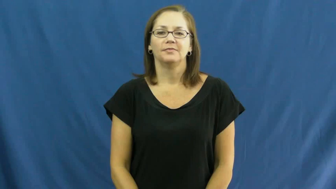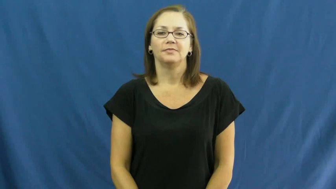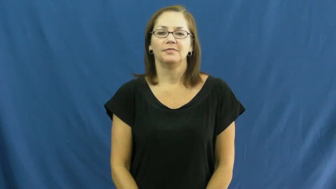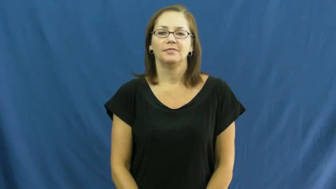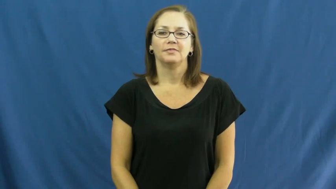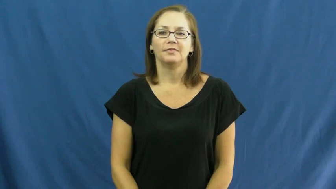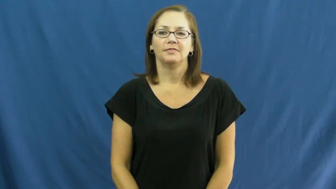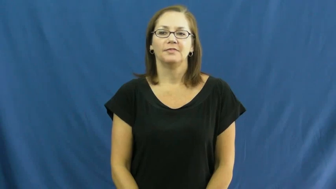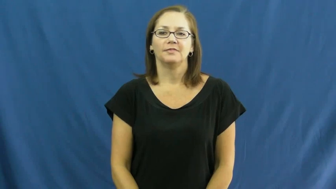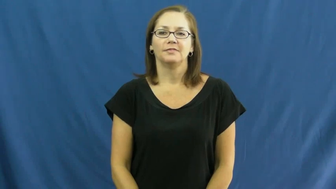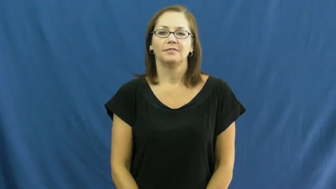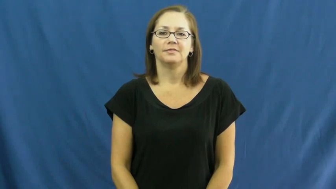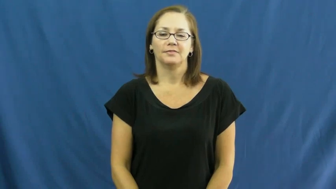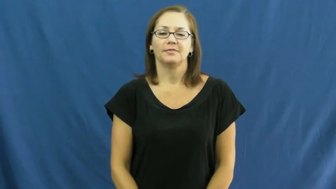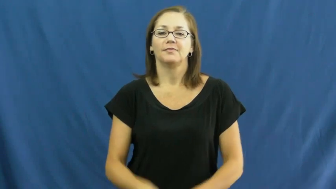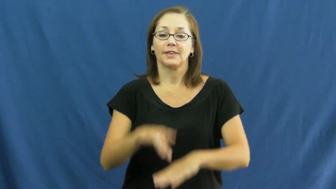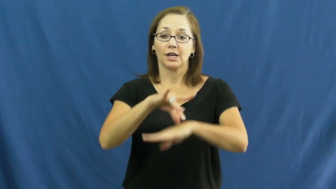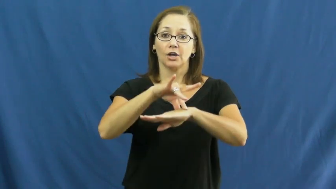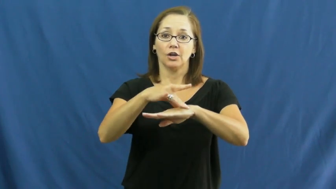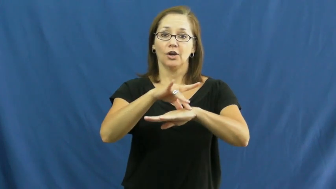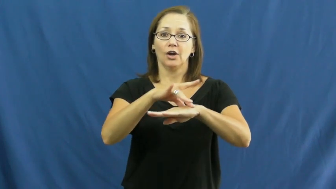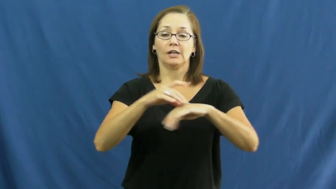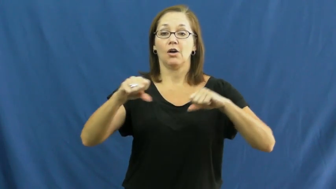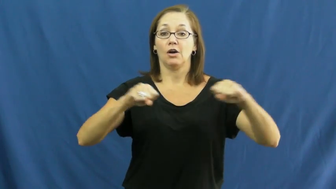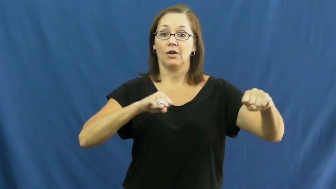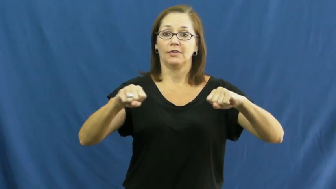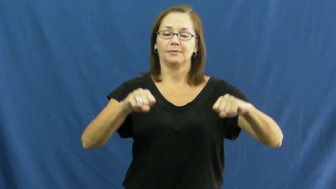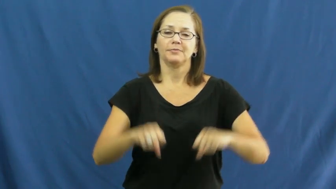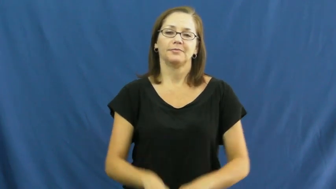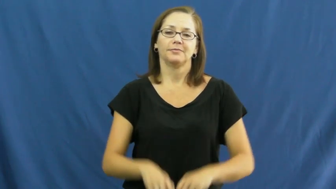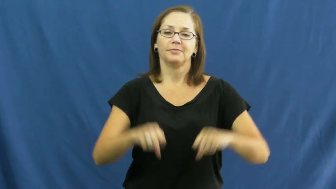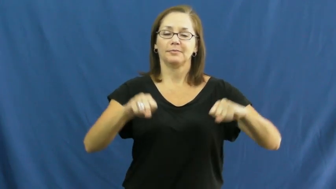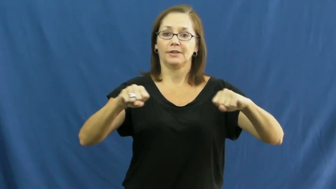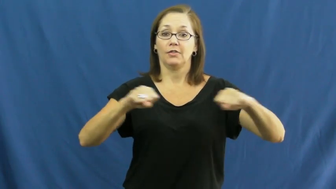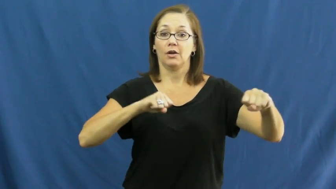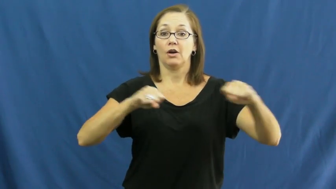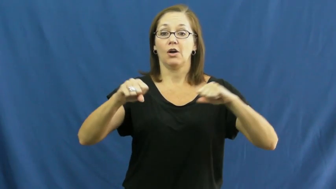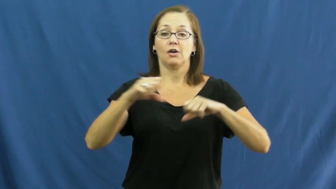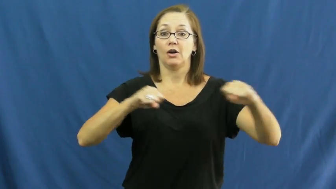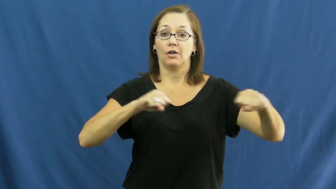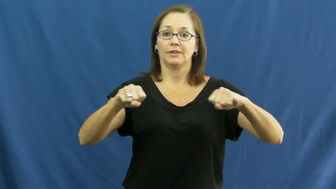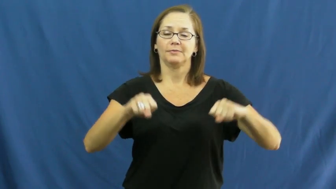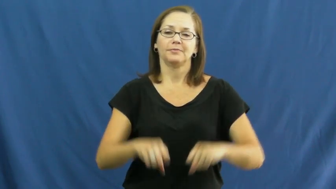aftershock-earthquake